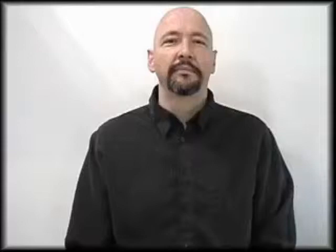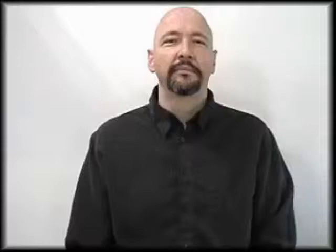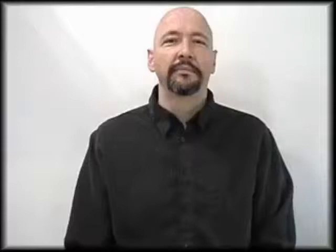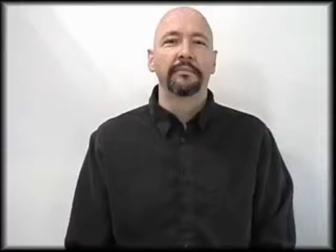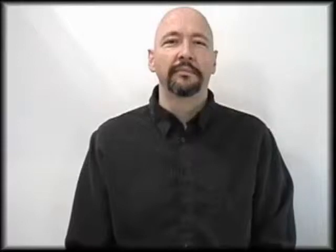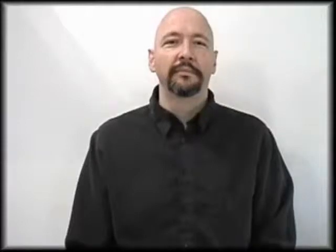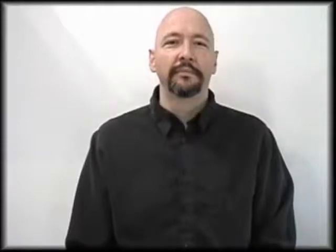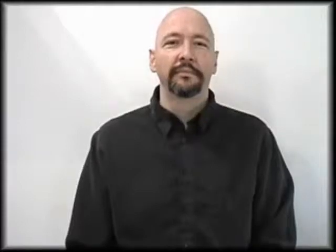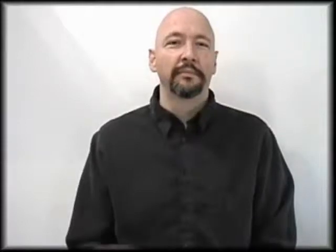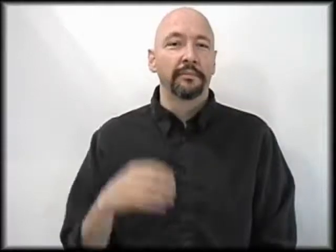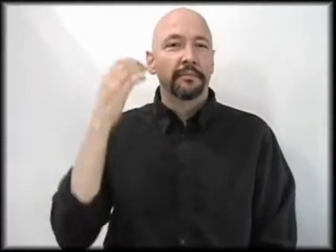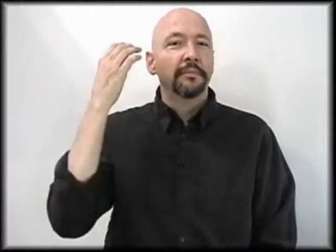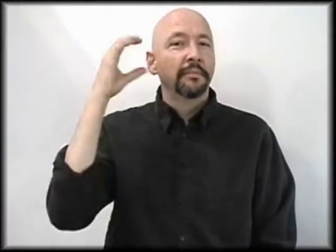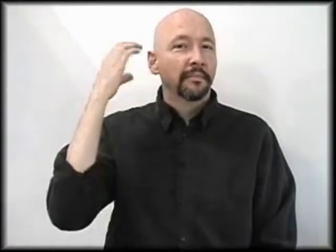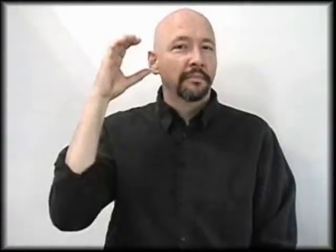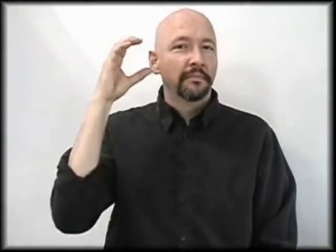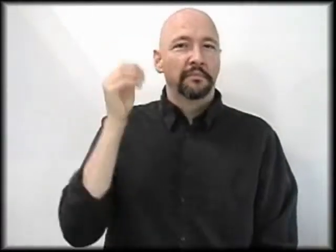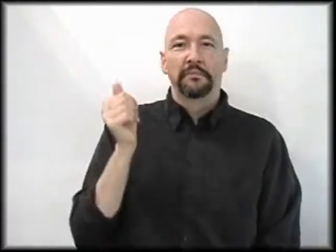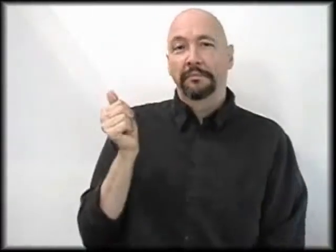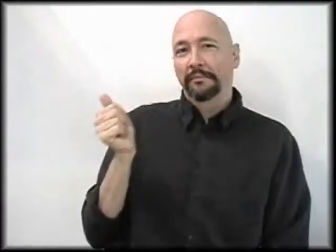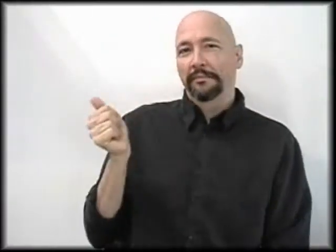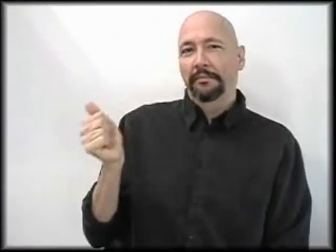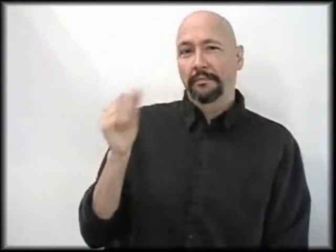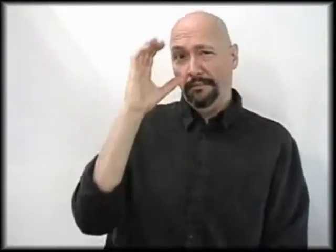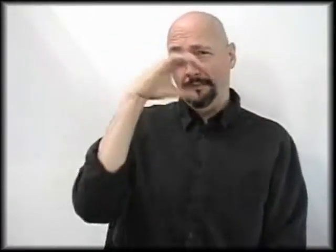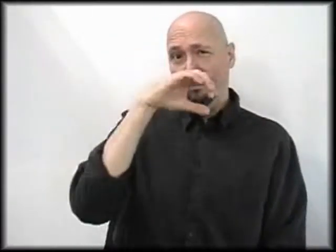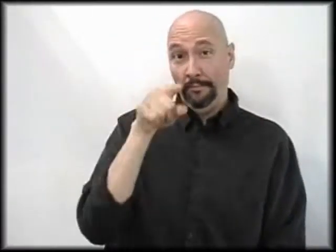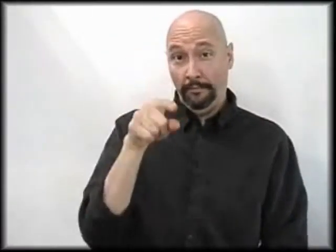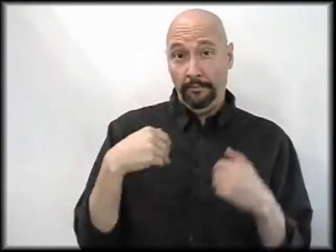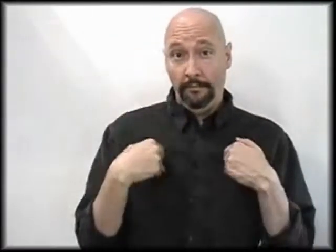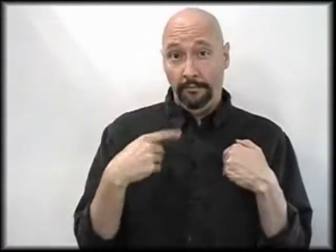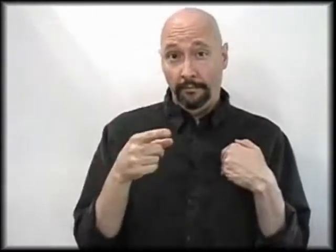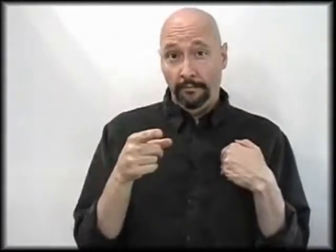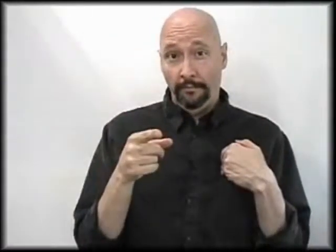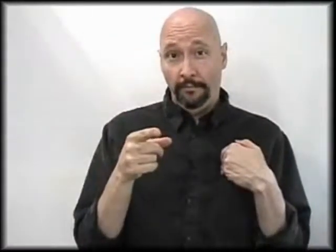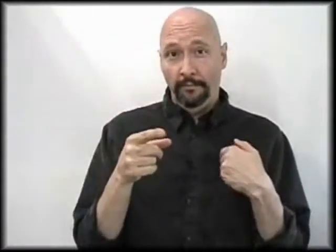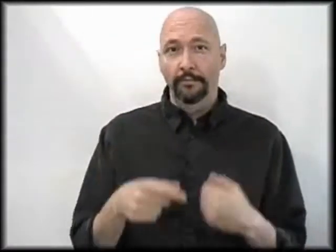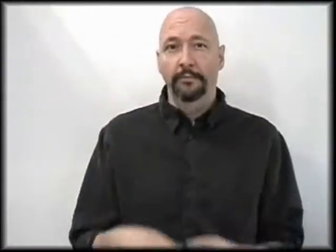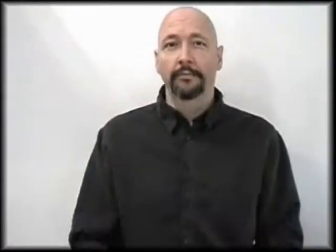COUSIN HIMSELF STRANGE HAVE YOU?